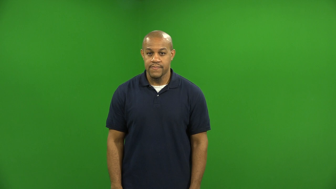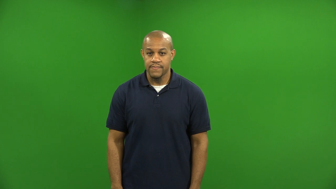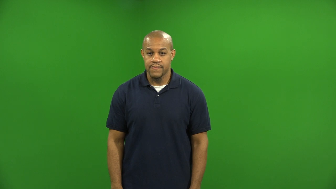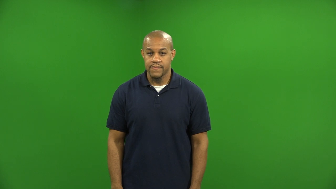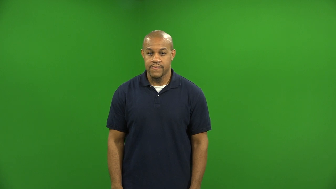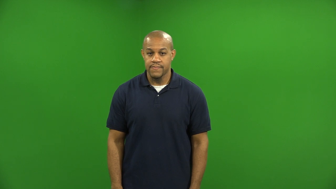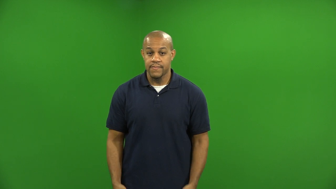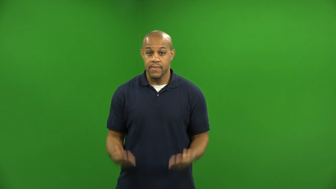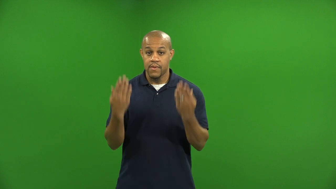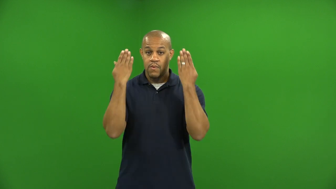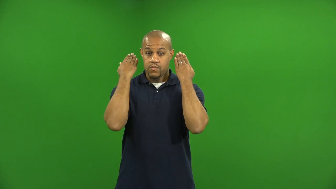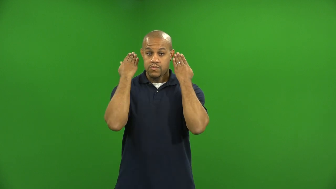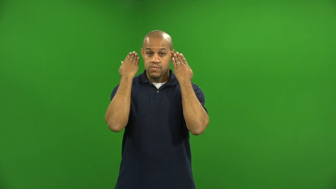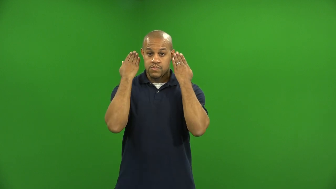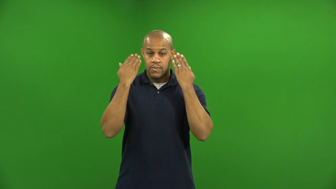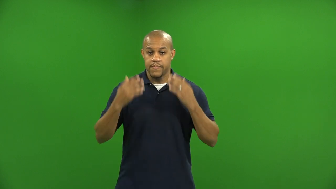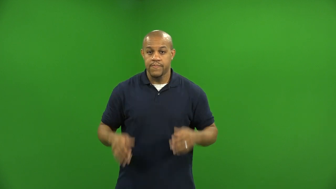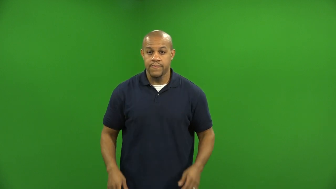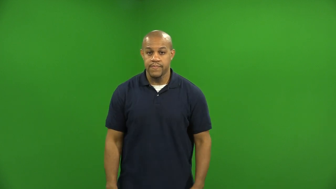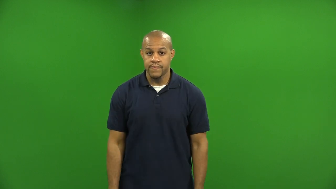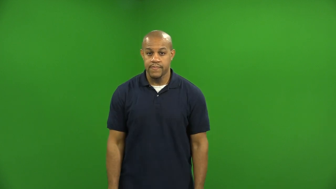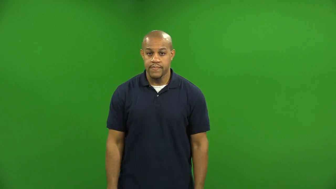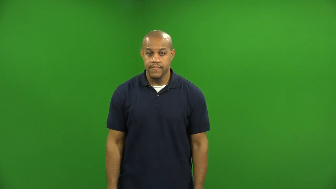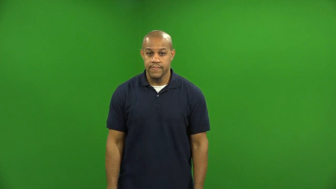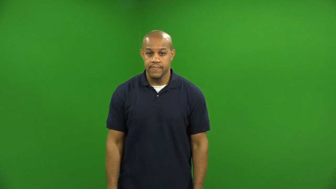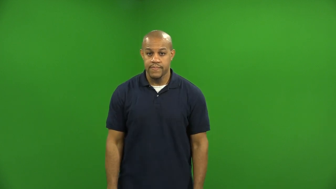Out